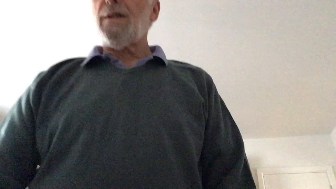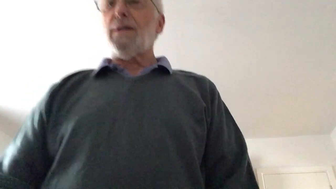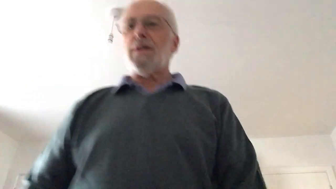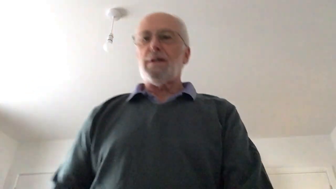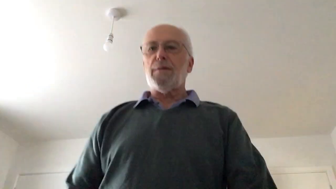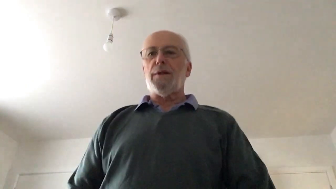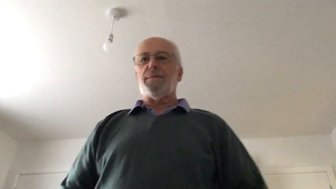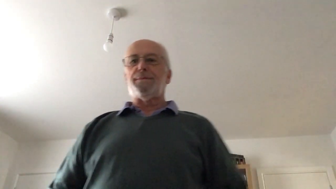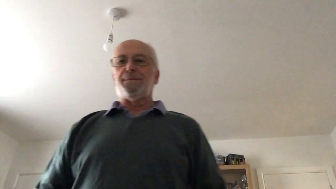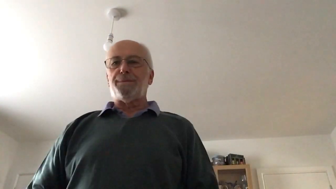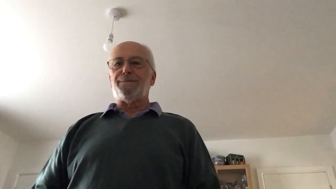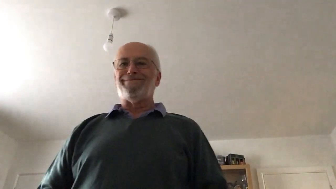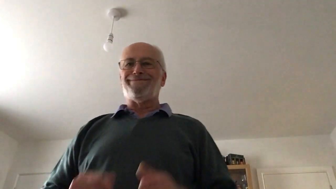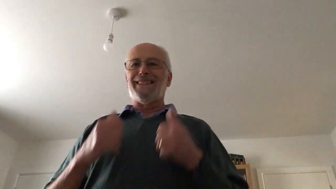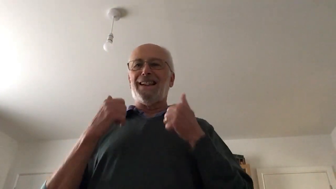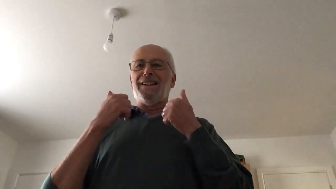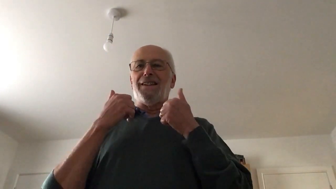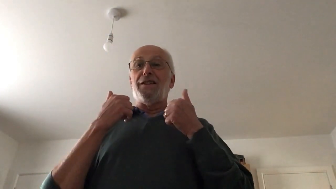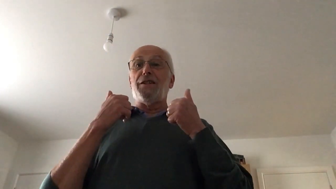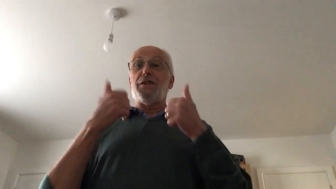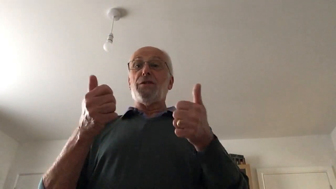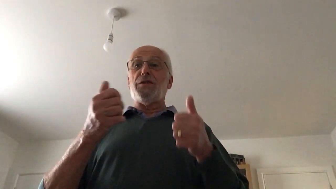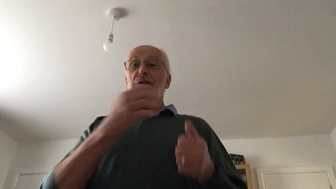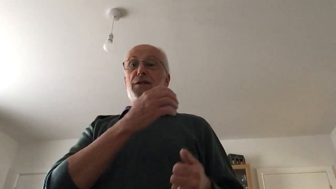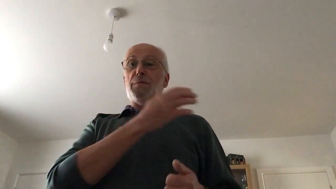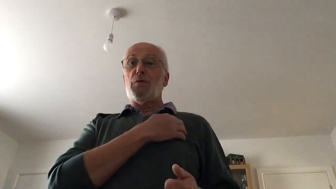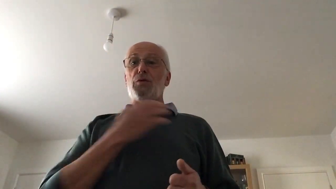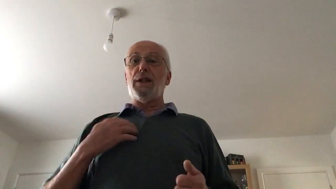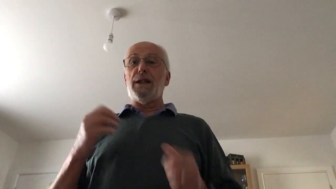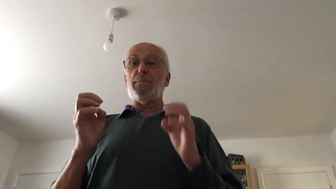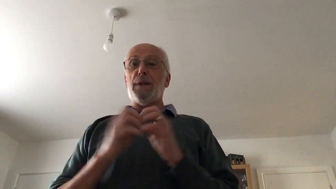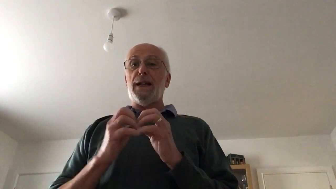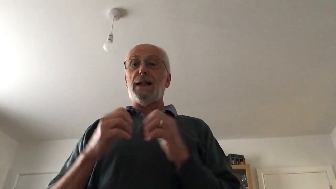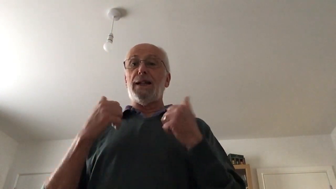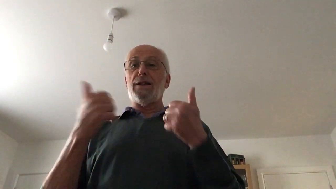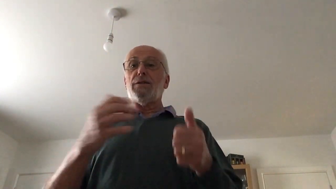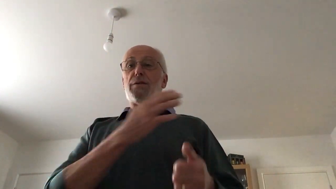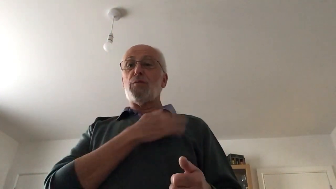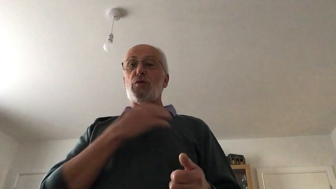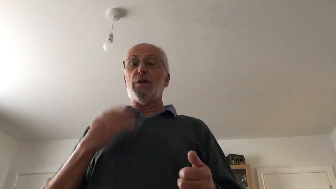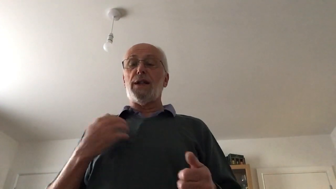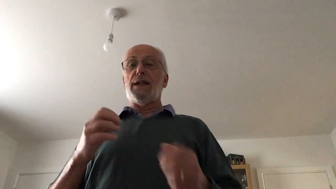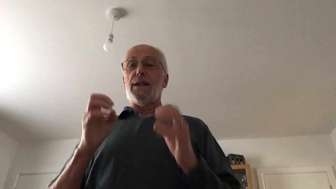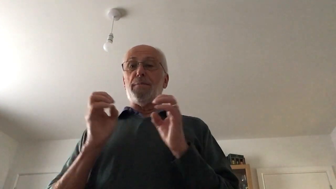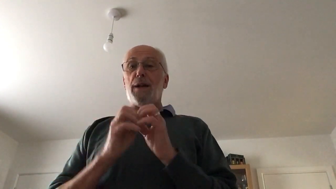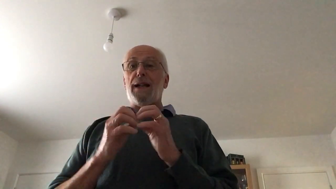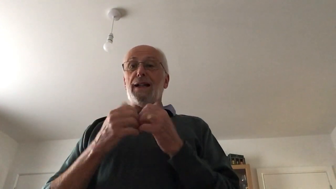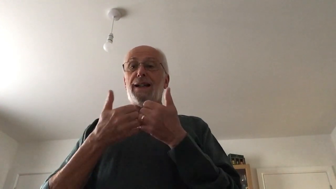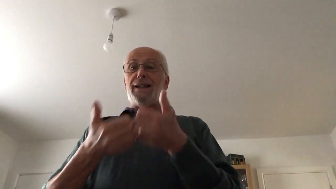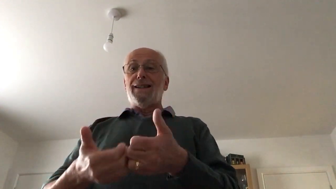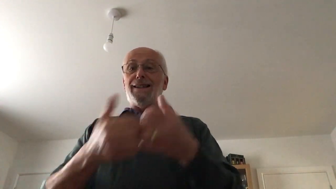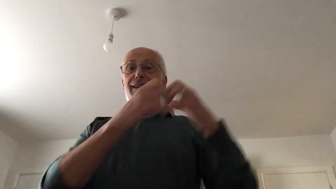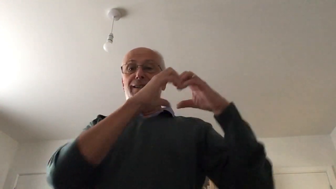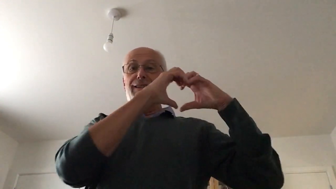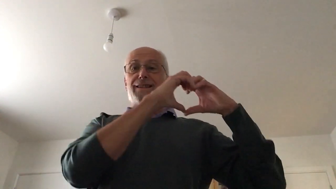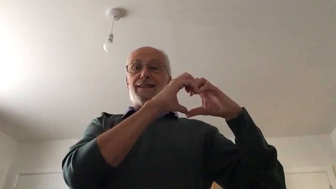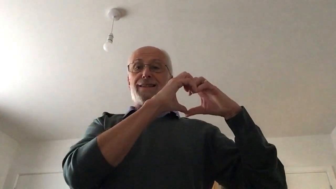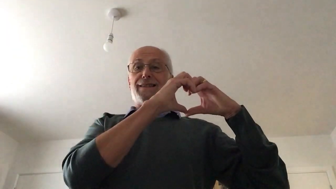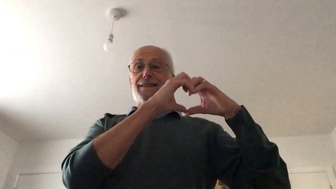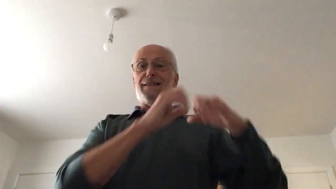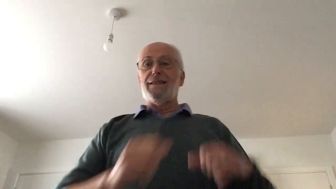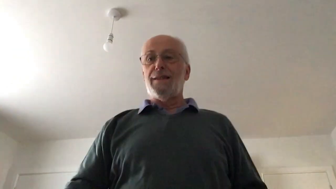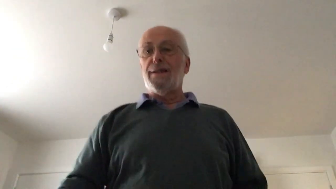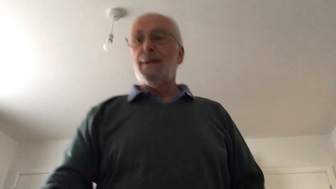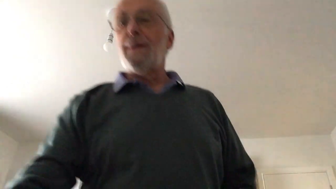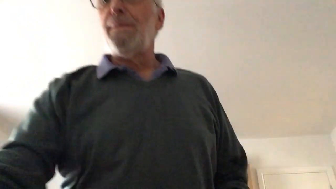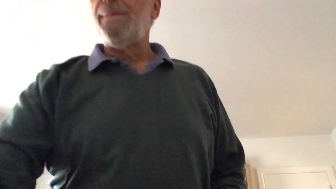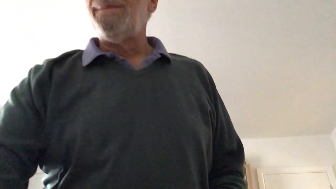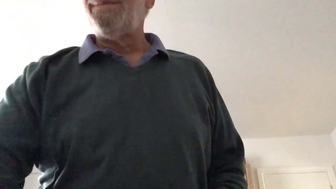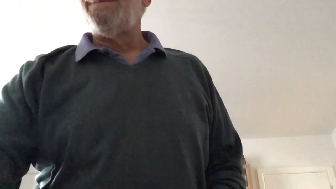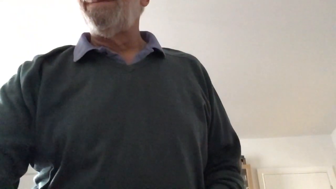good morning